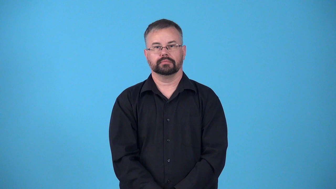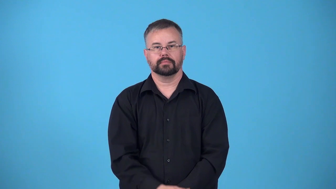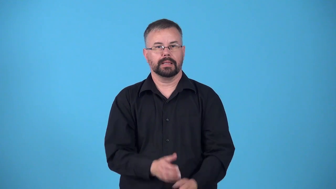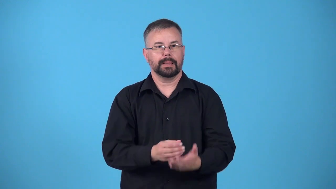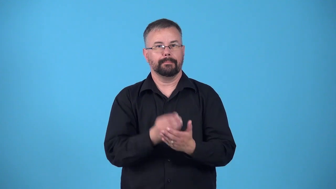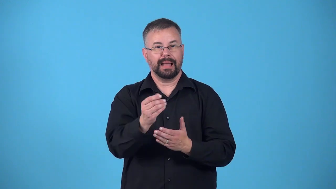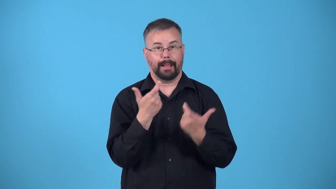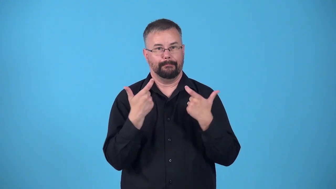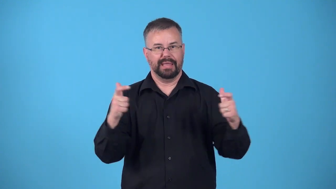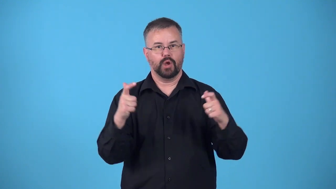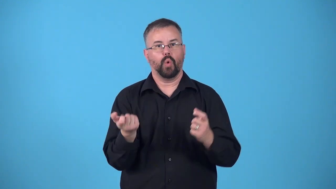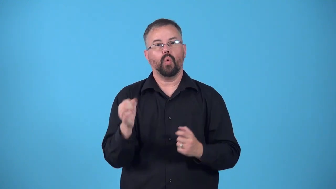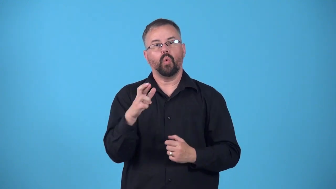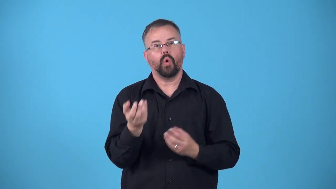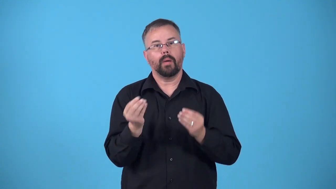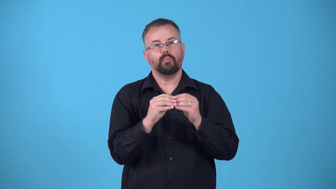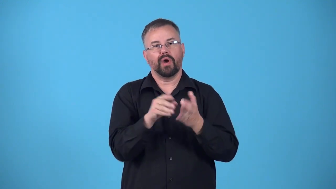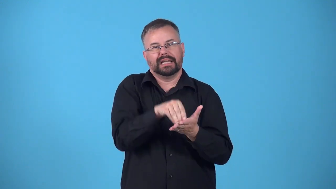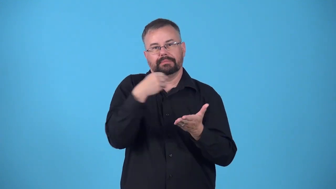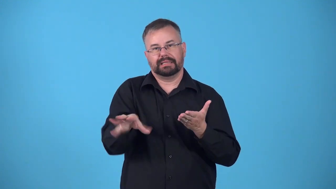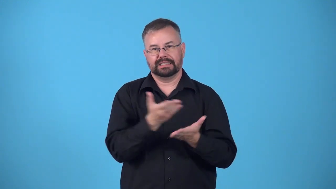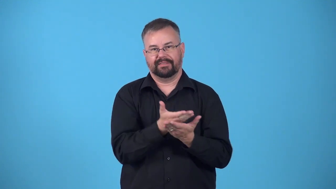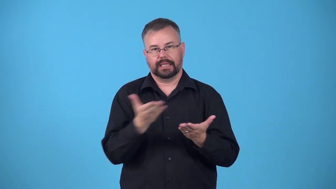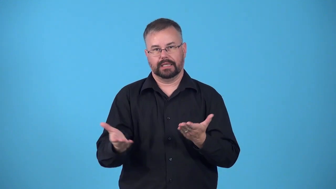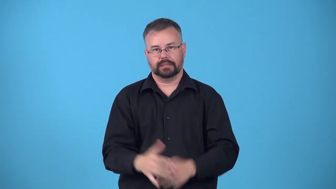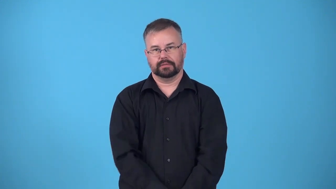trade up